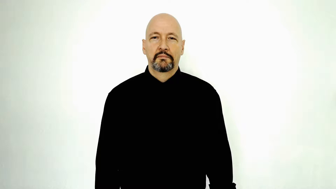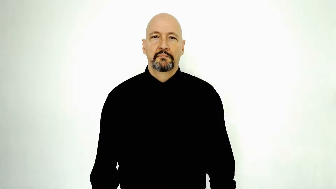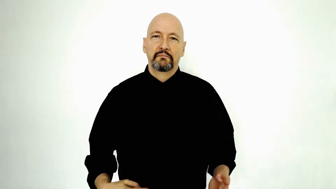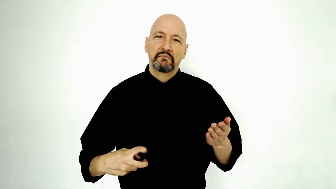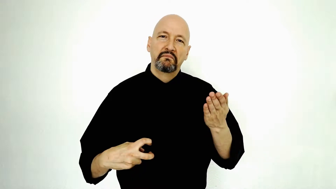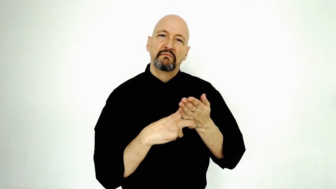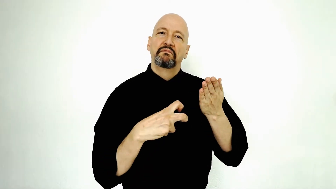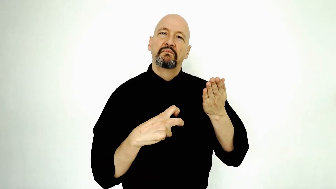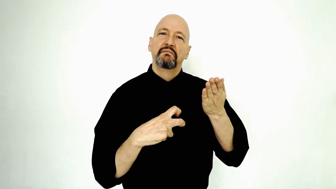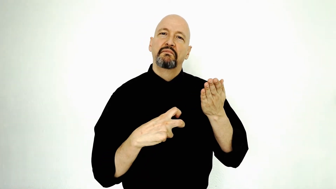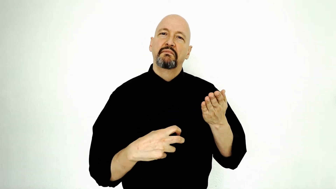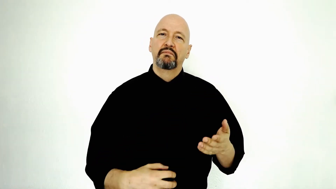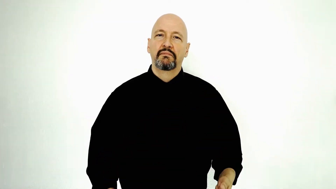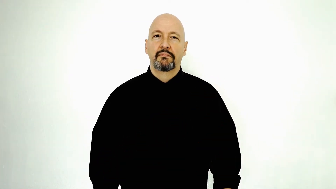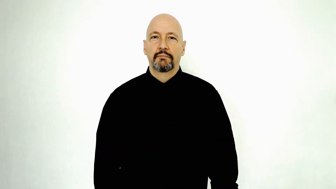ticketed-[verb-form]